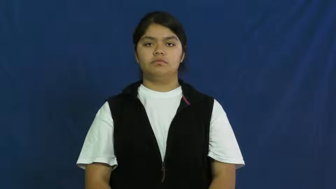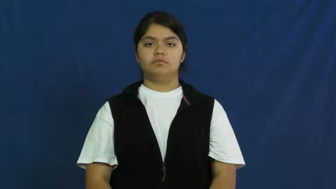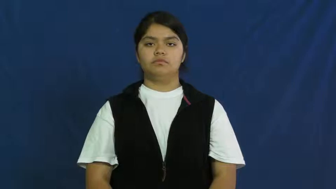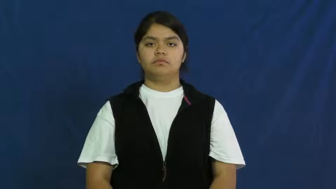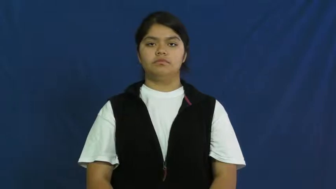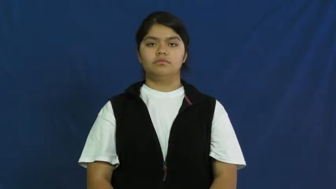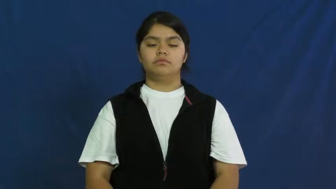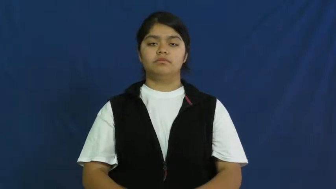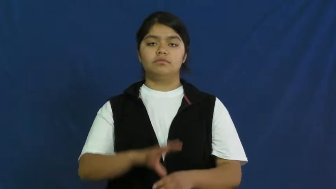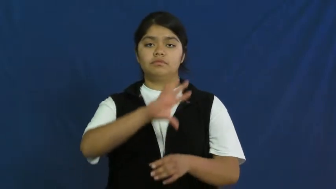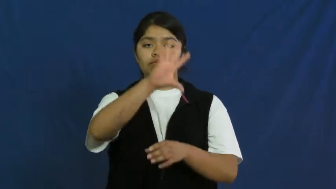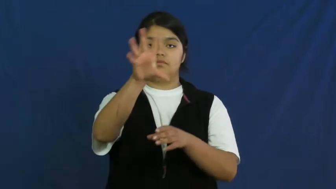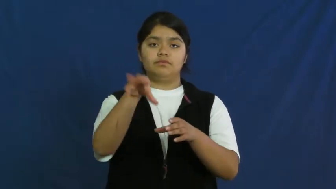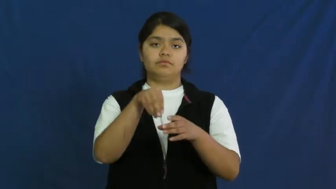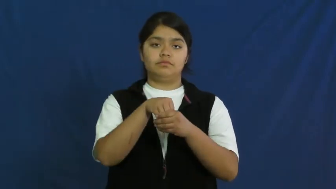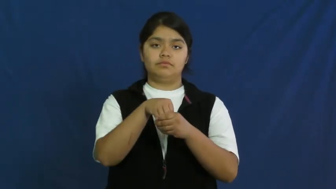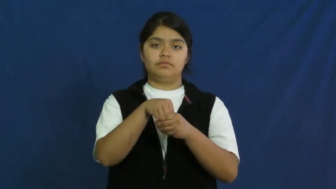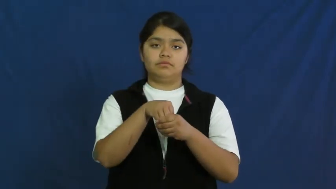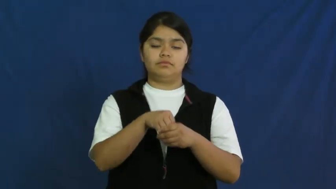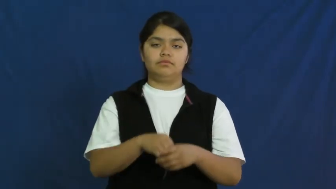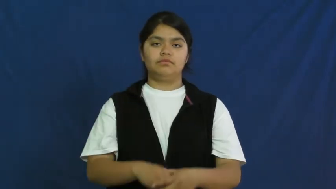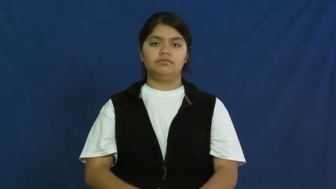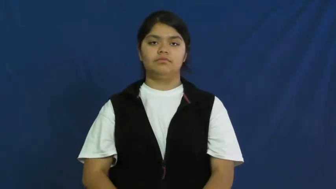include,encapsulate,herein,cover,embody,embed